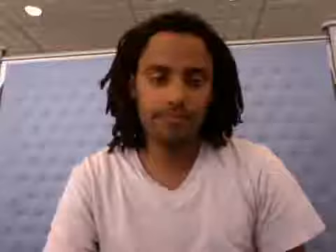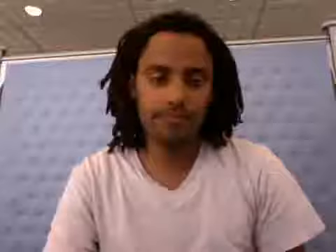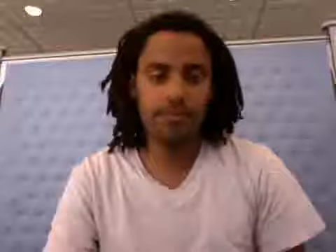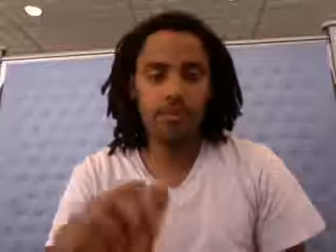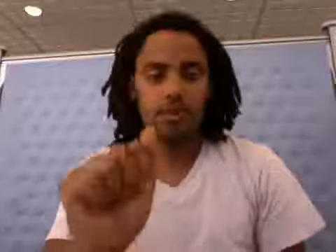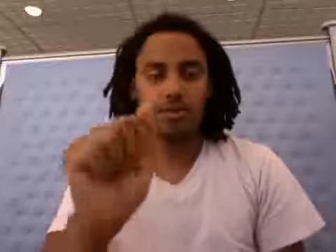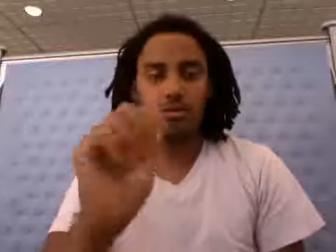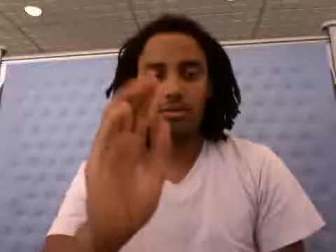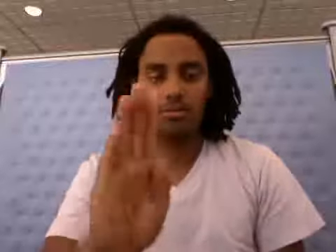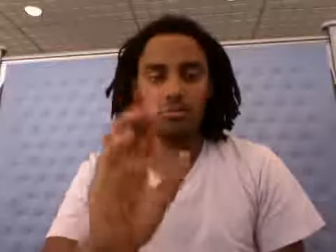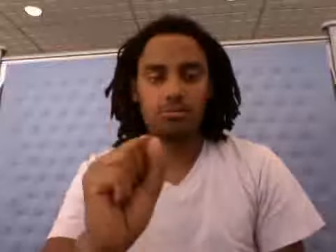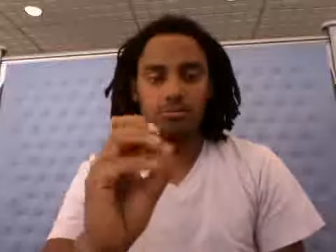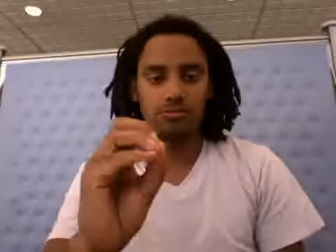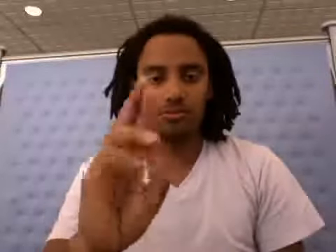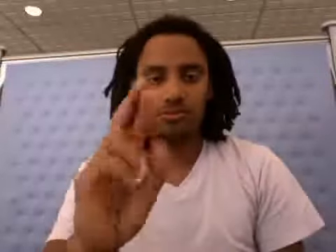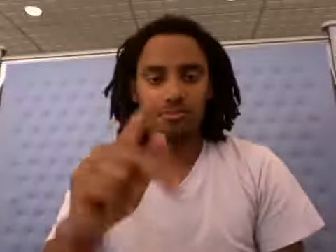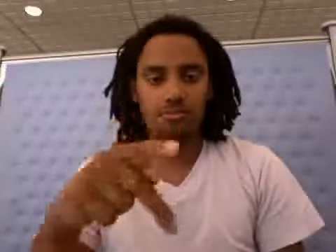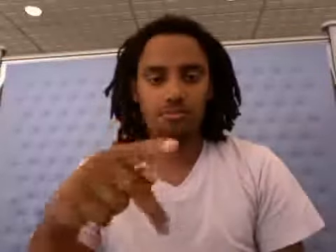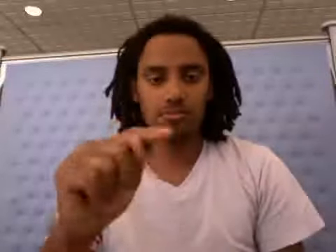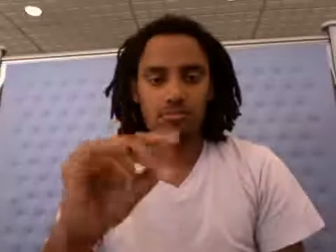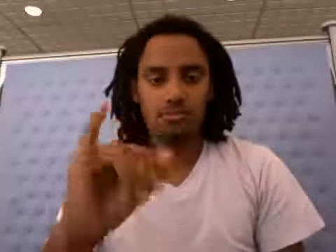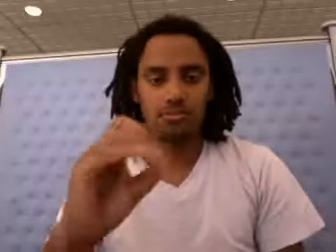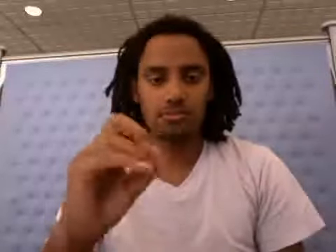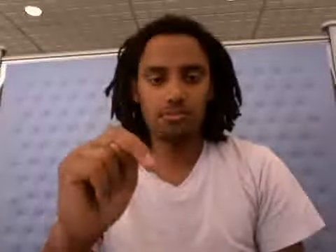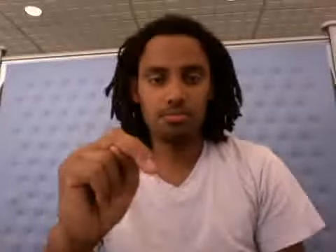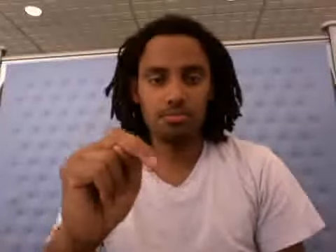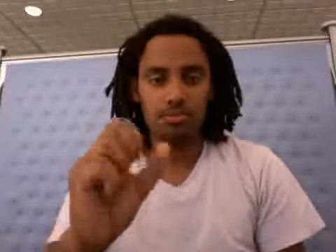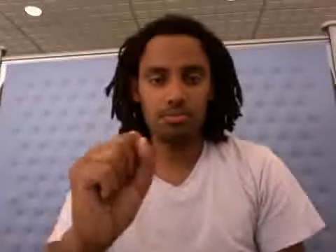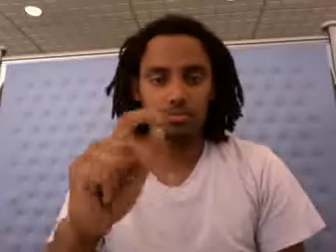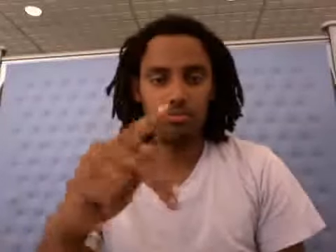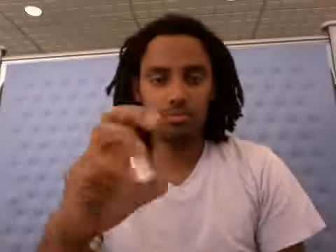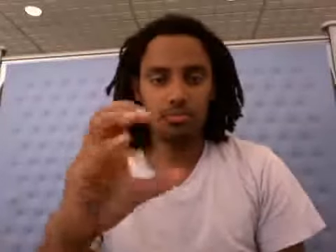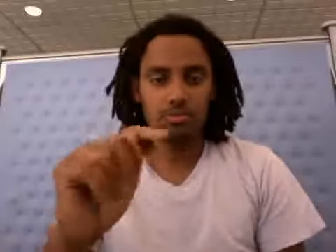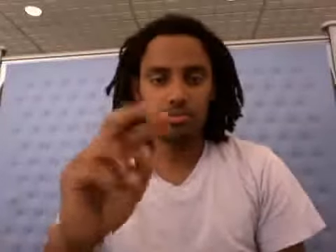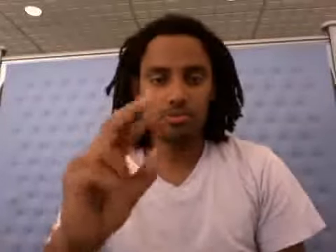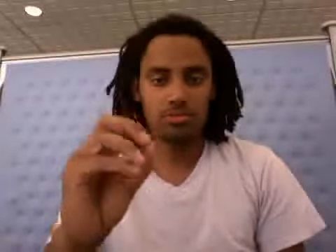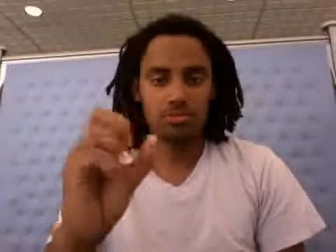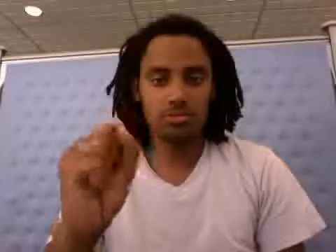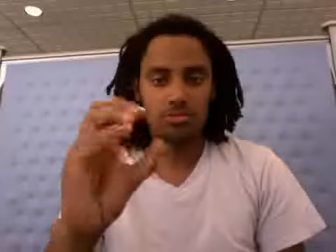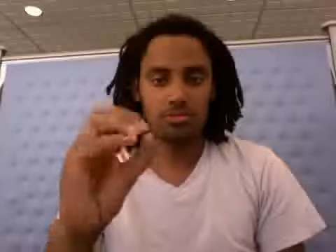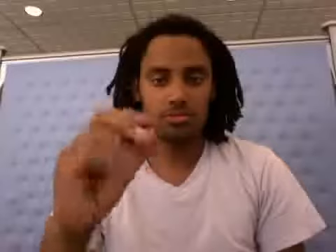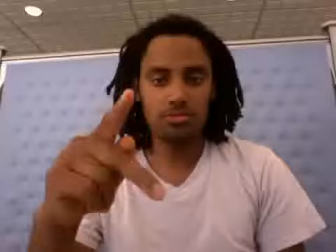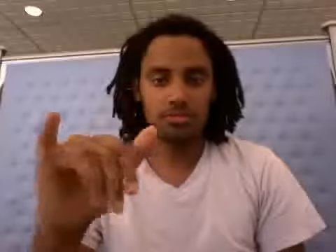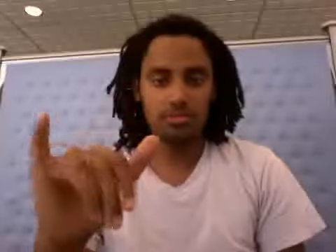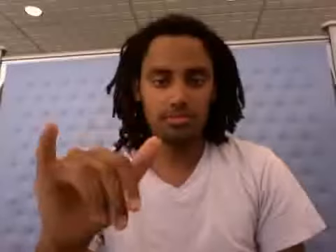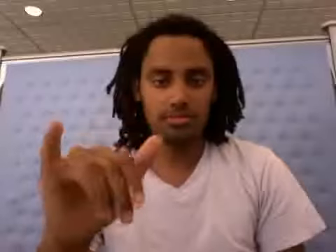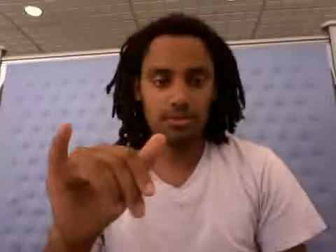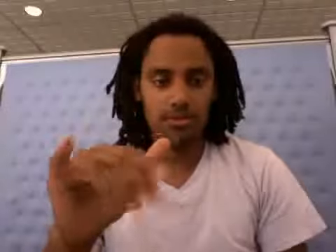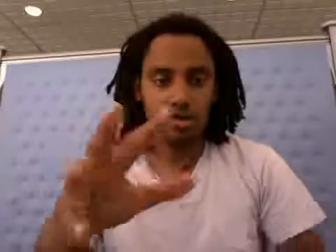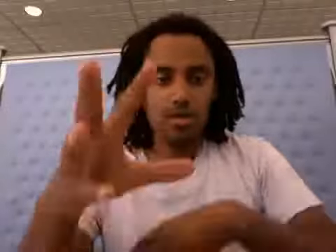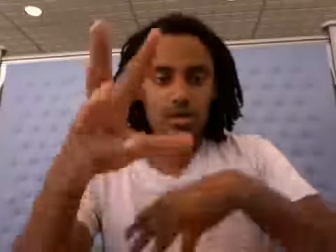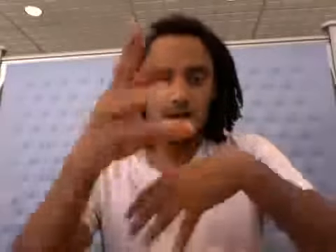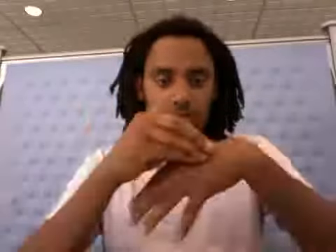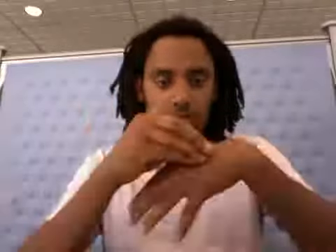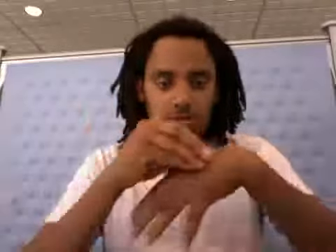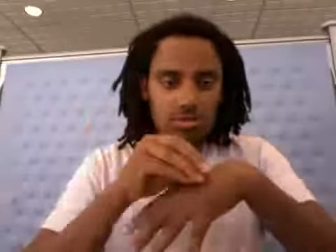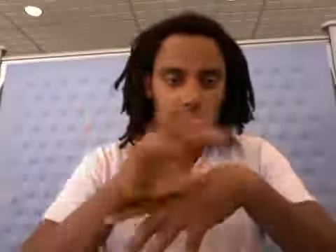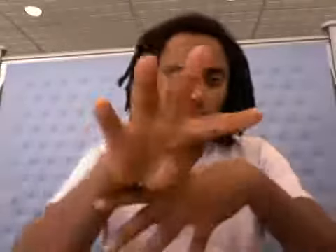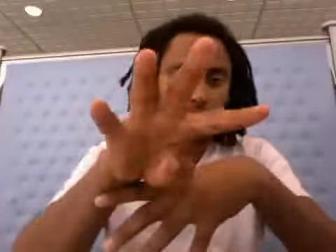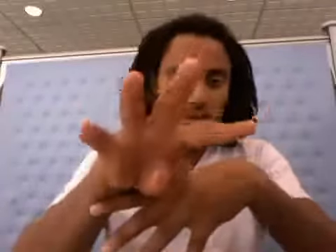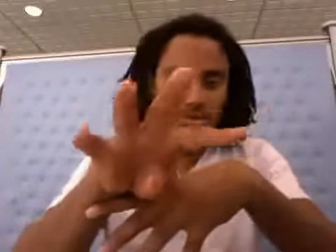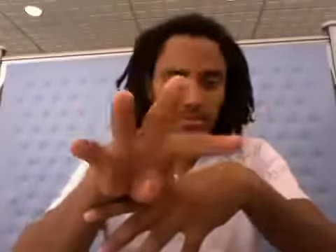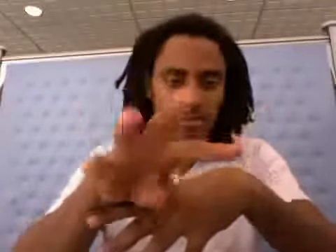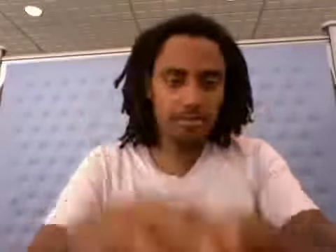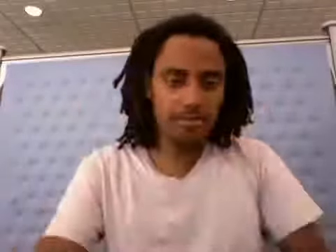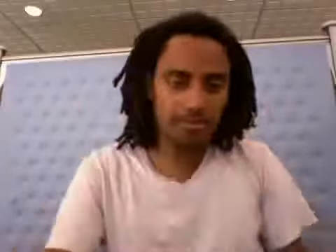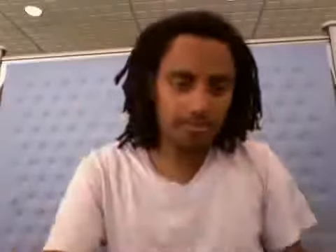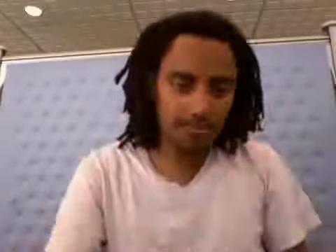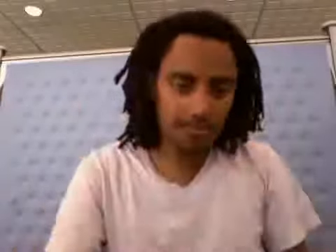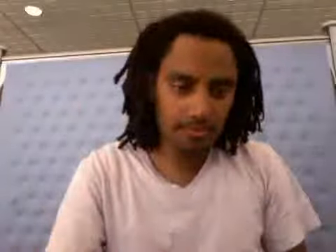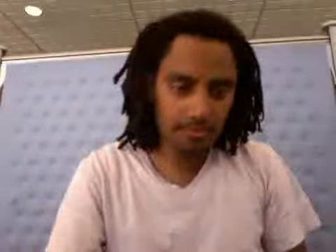Absorption Spectroscopy